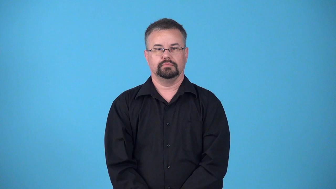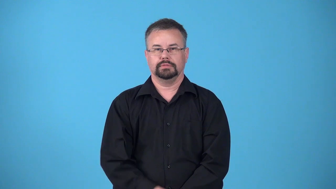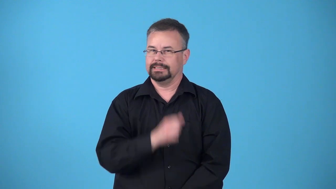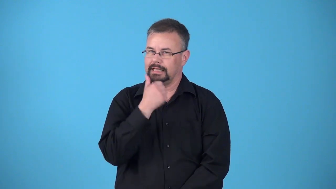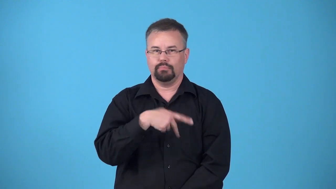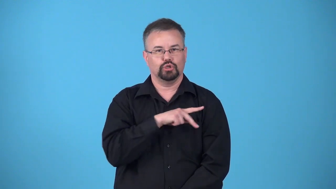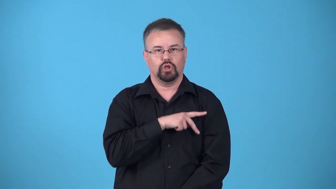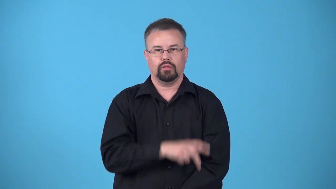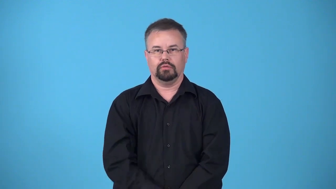it's business-not personal